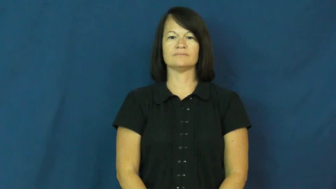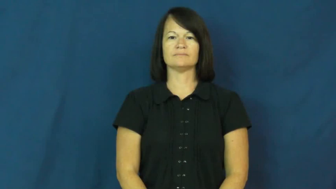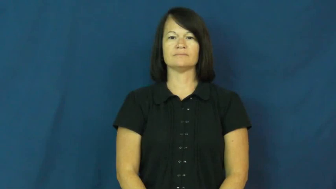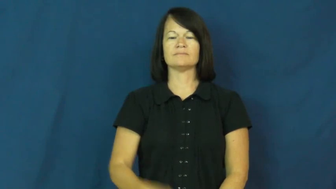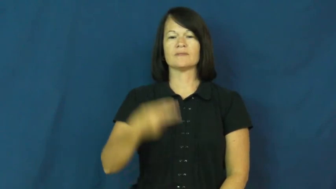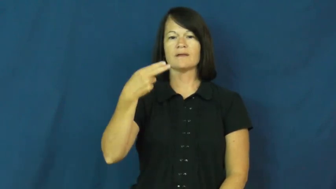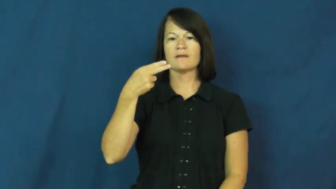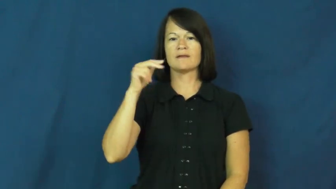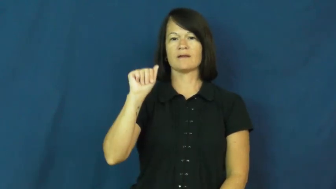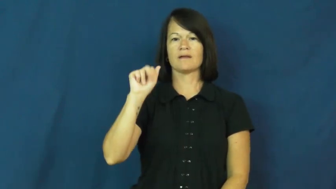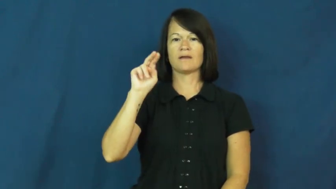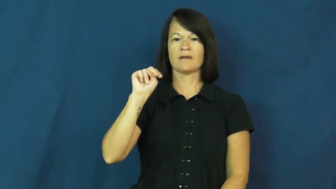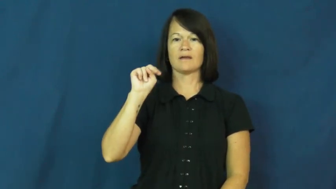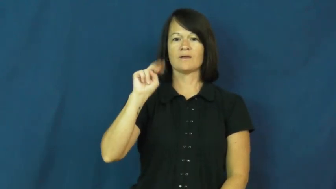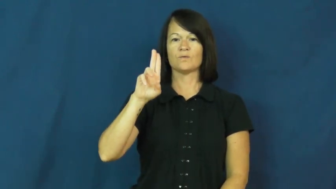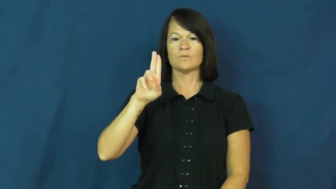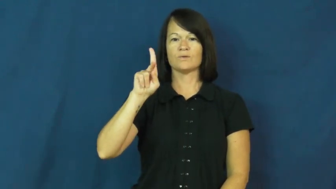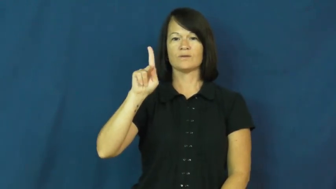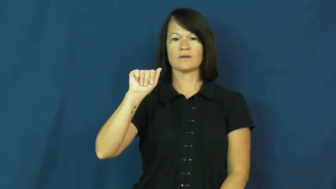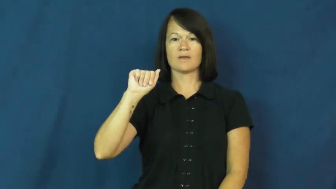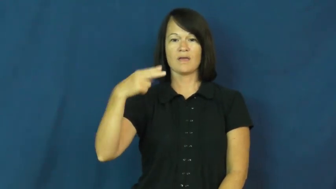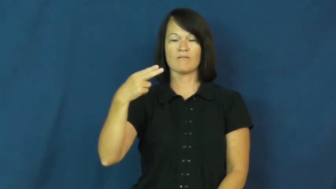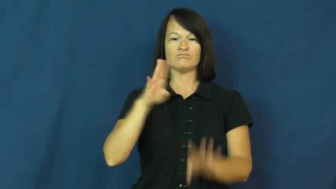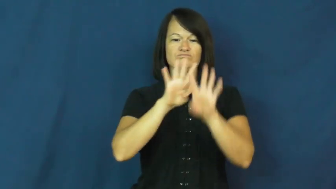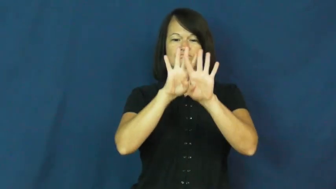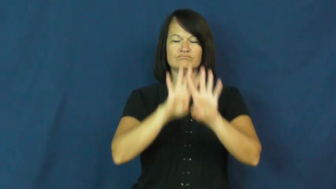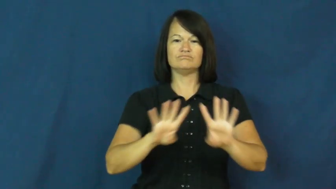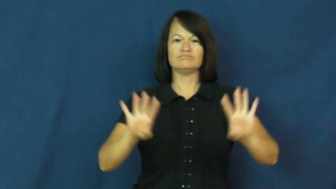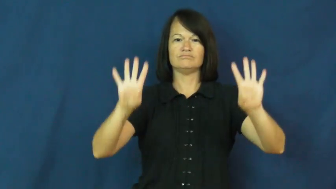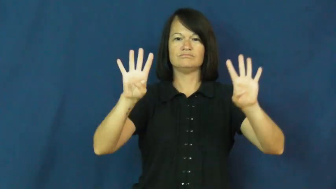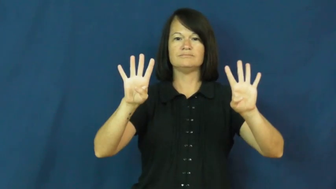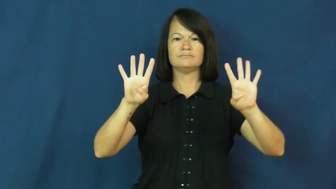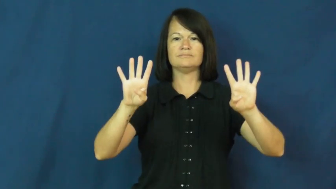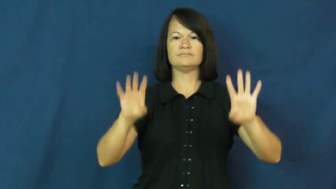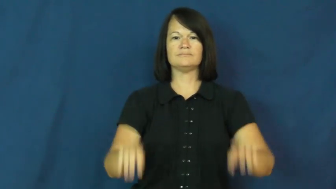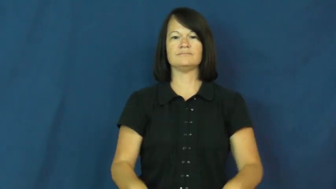hanukkah